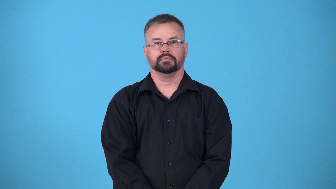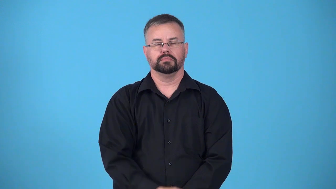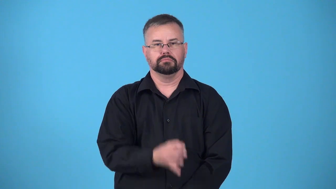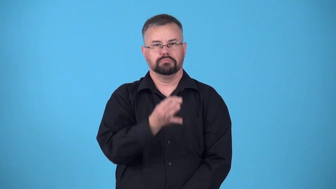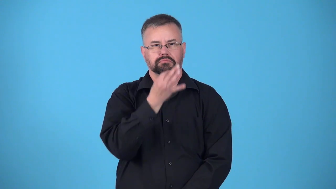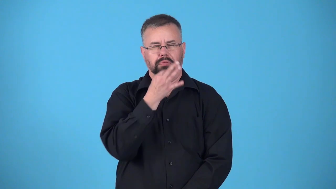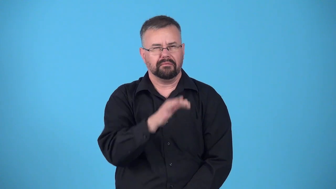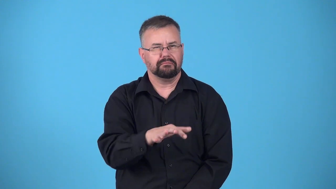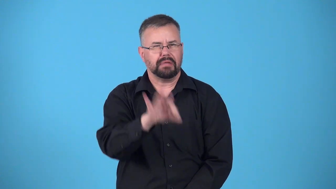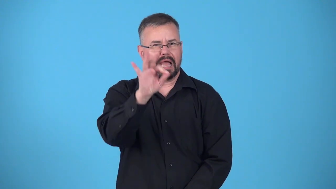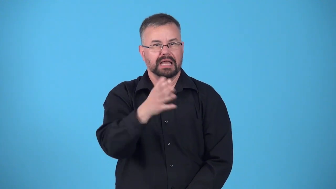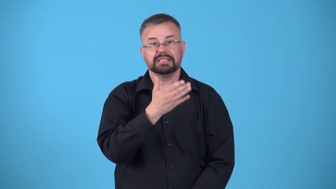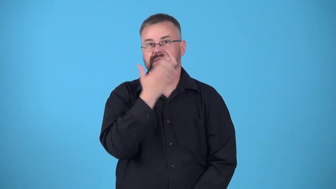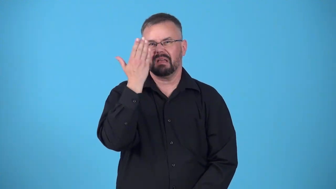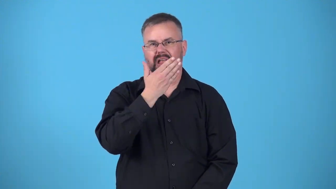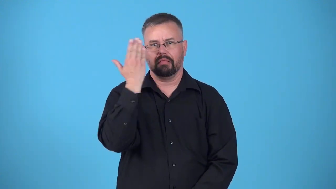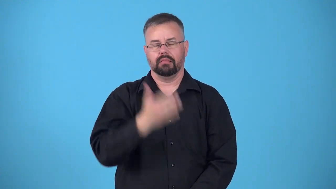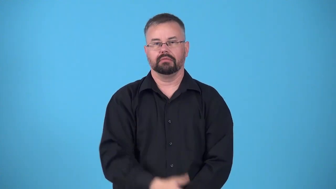smell out, sniff out, sniff around